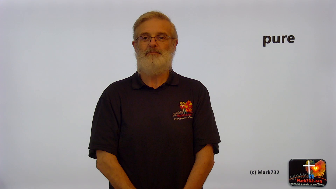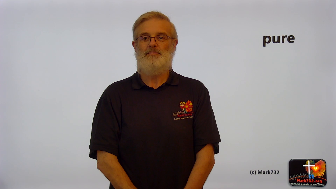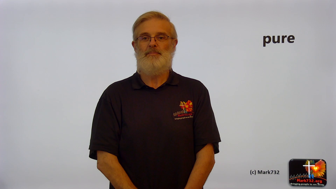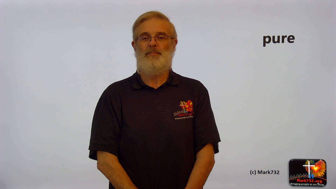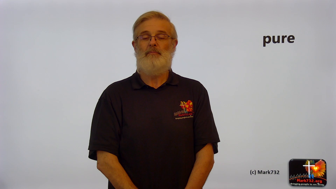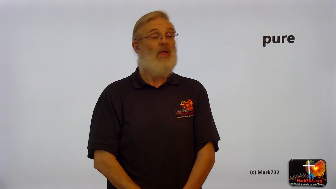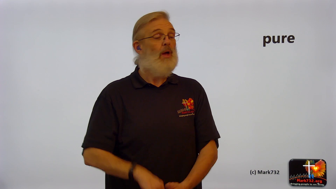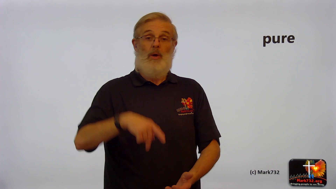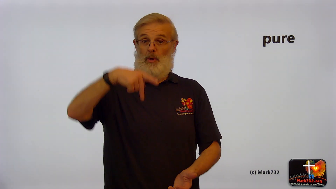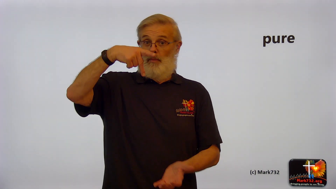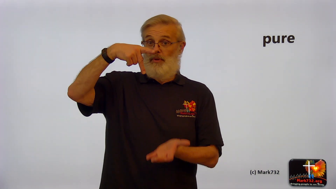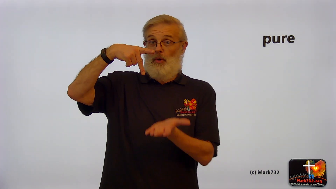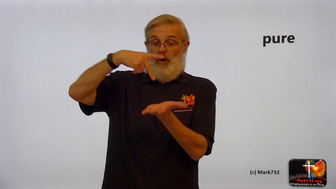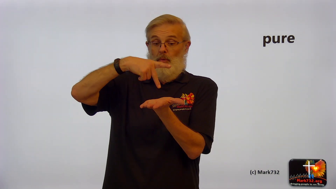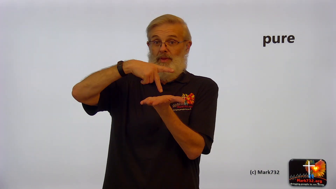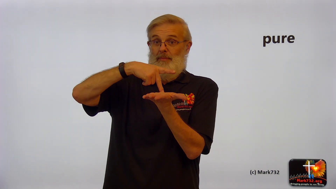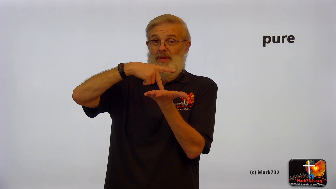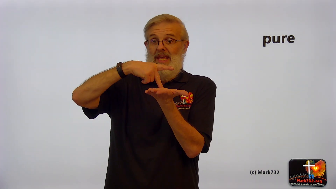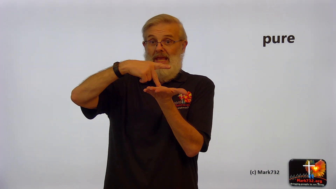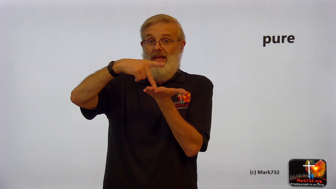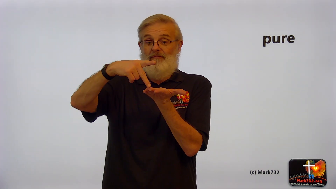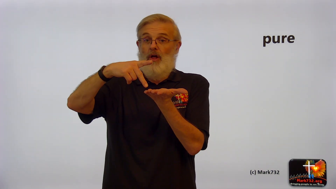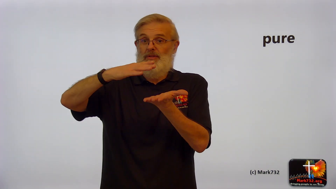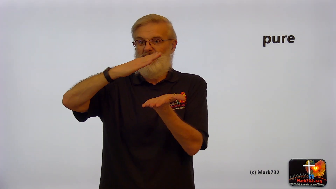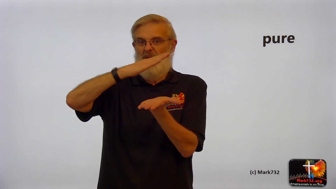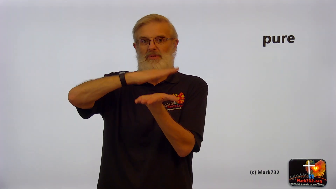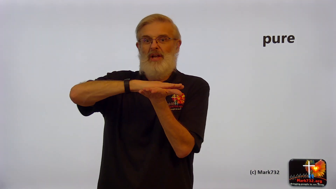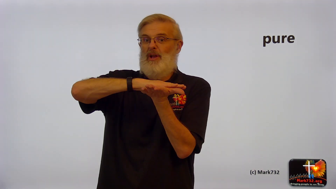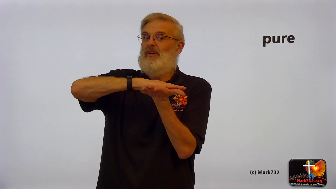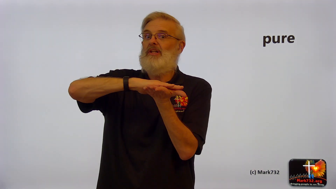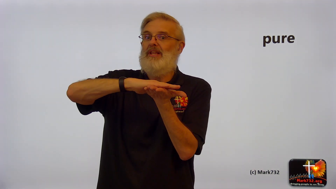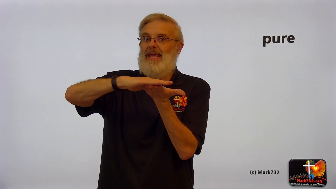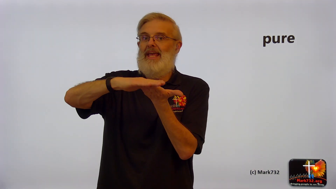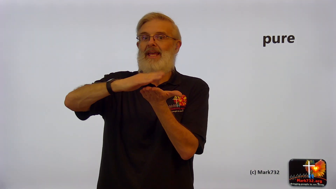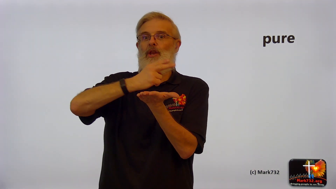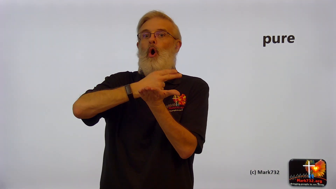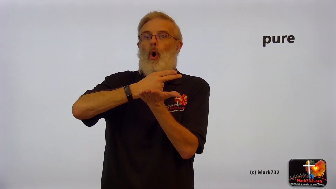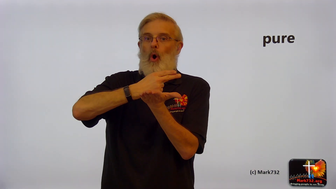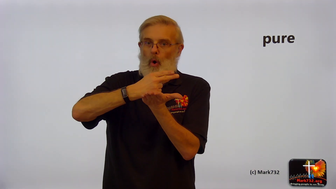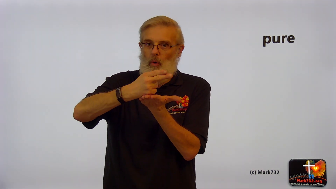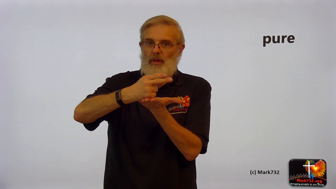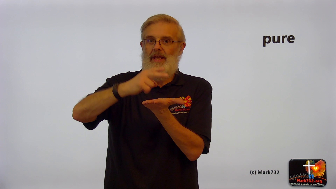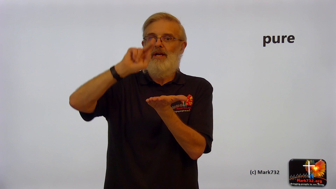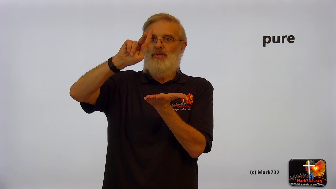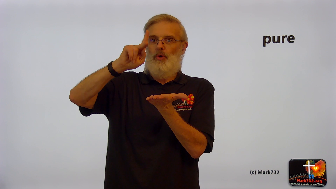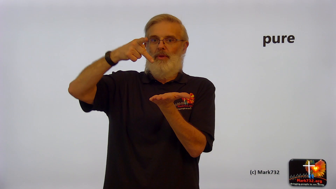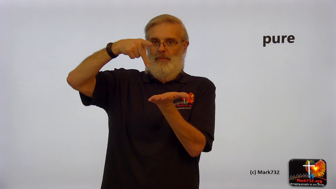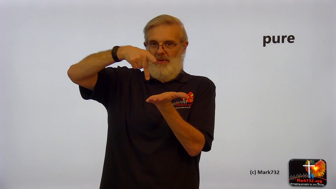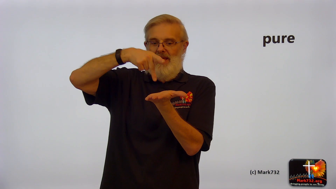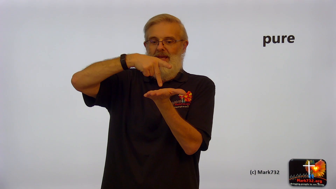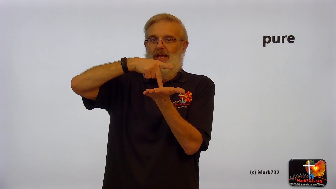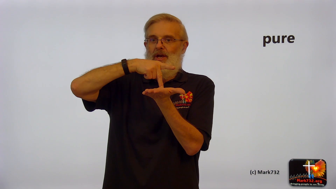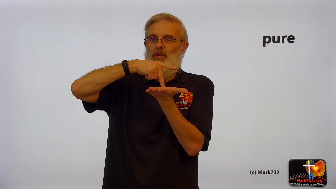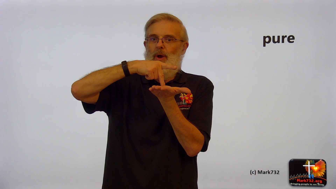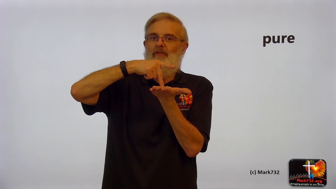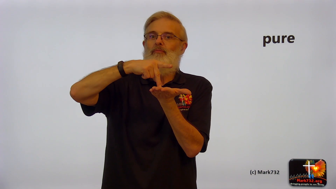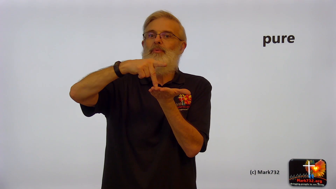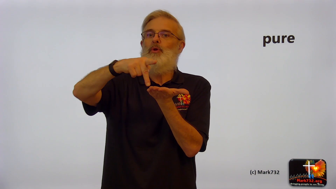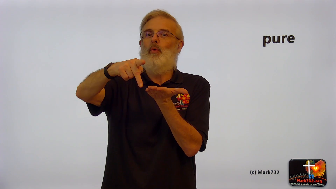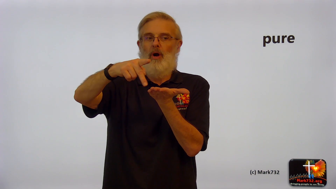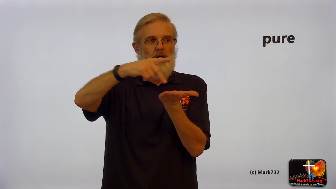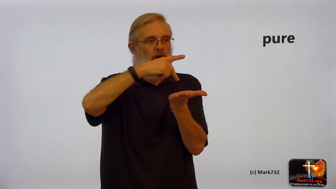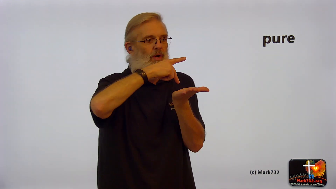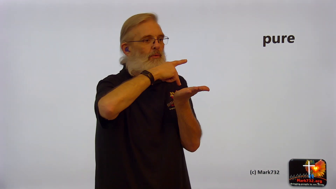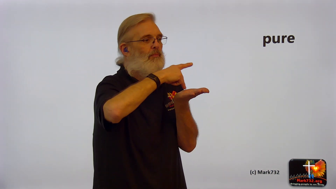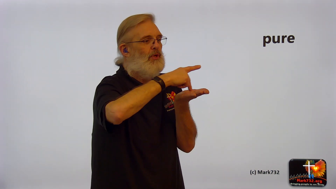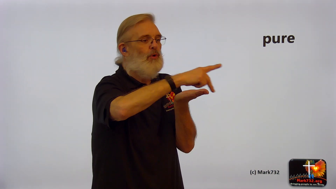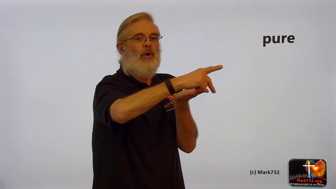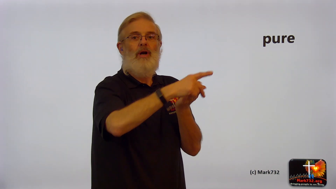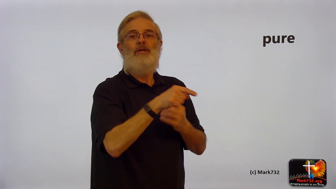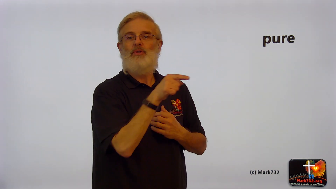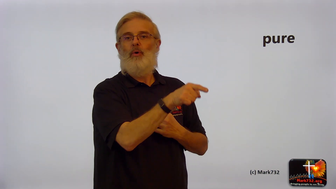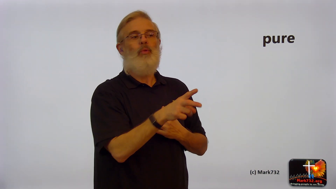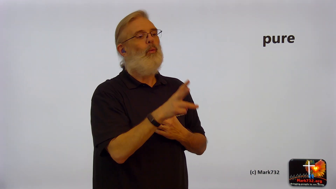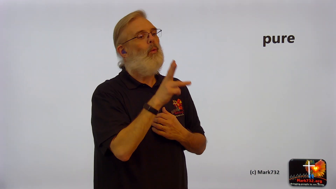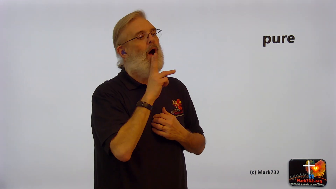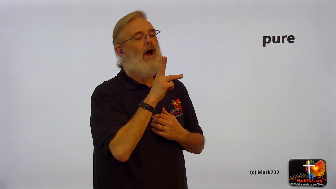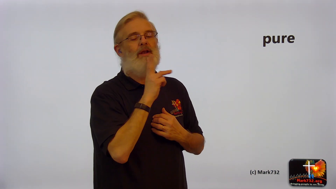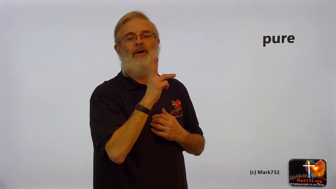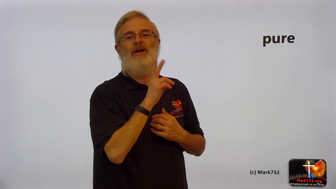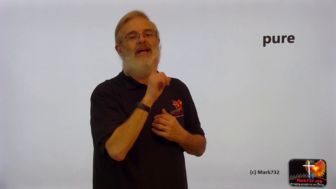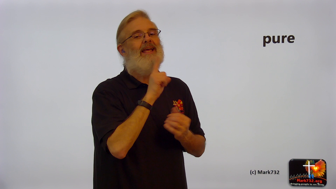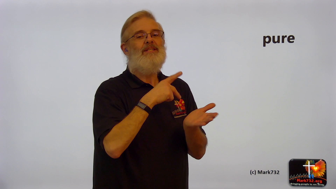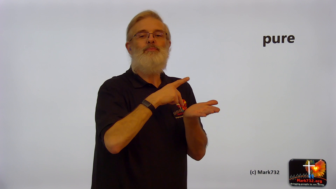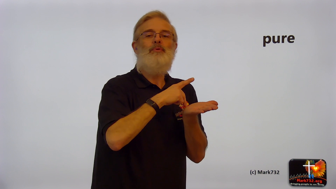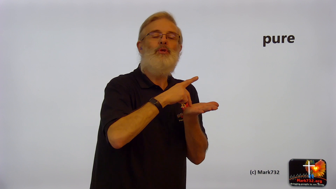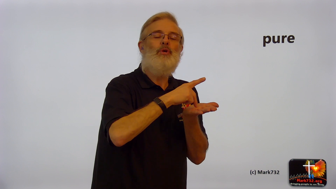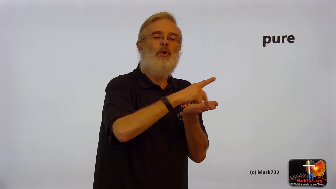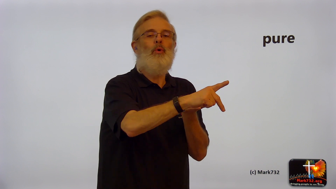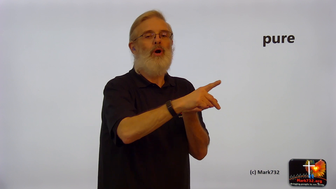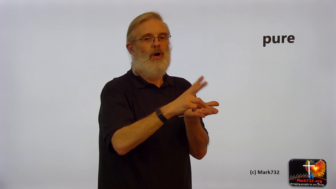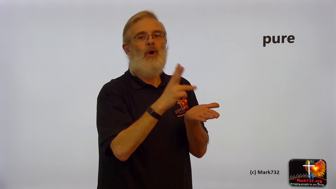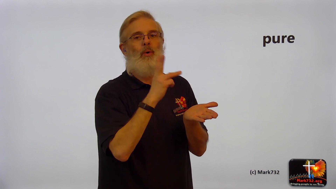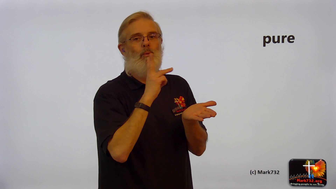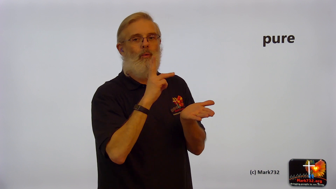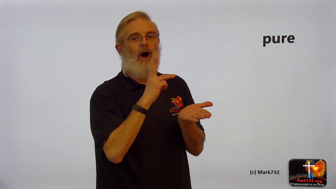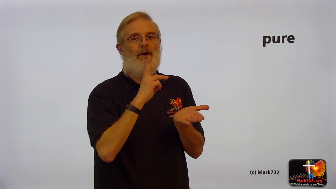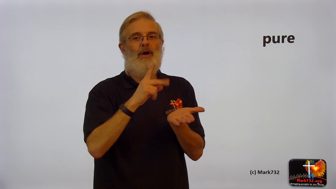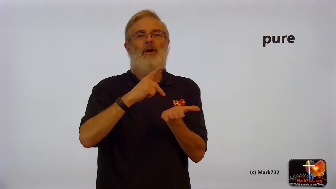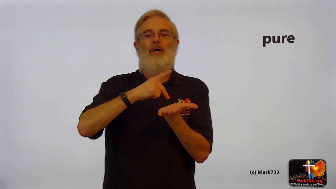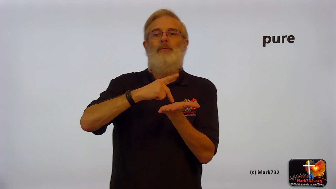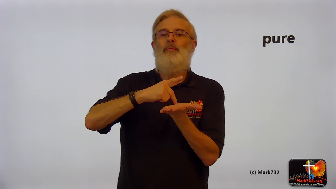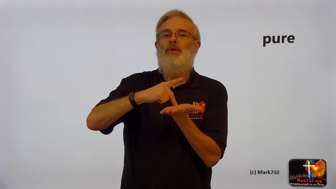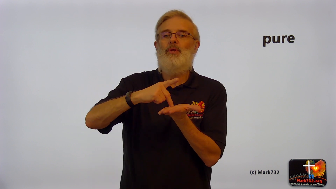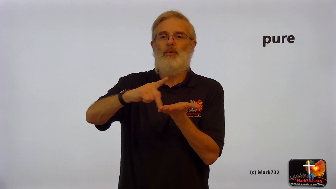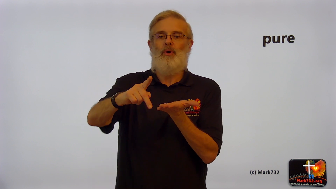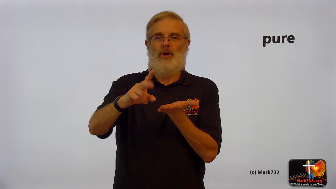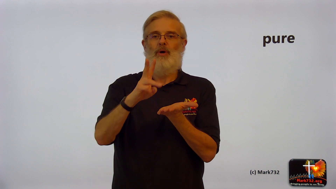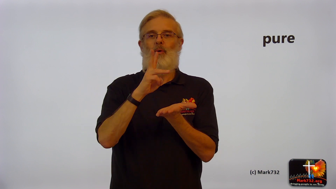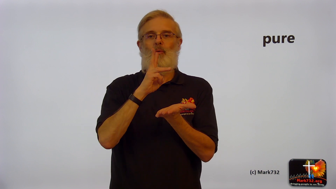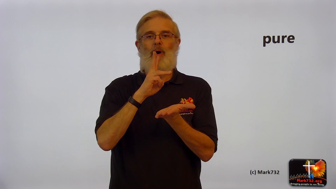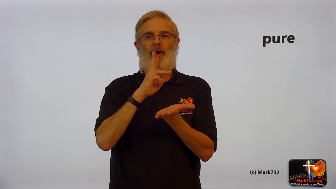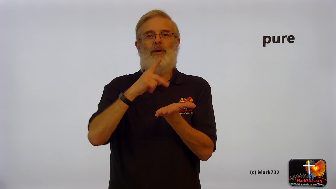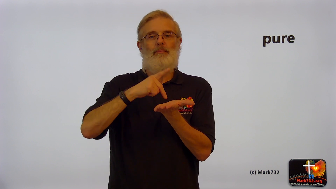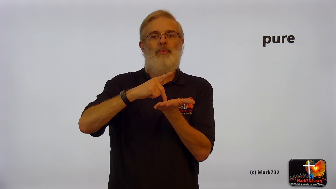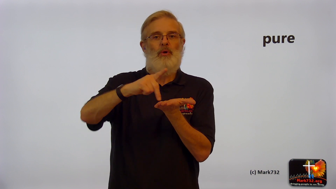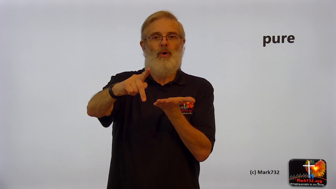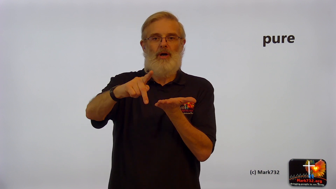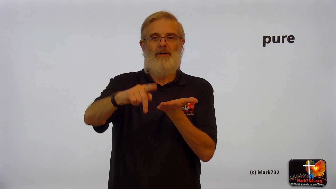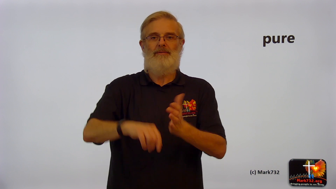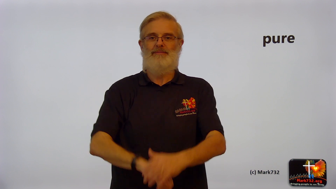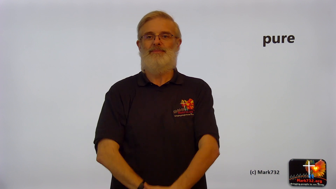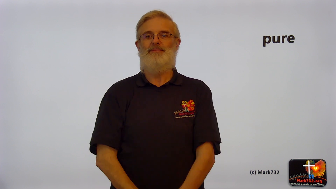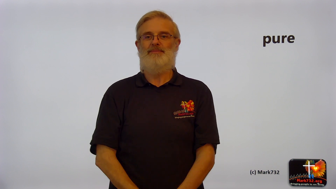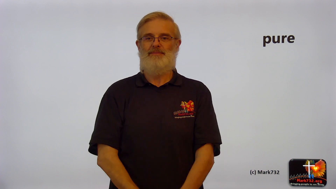pure